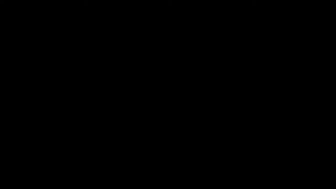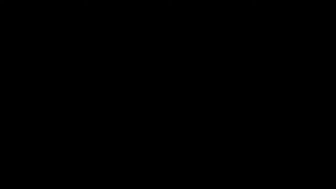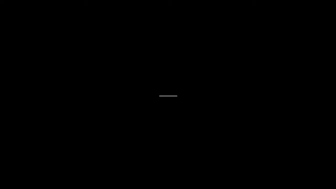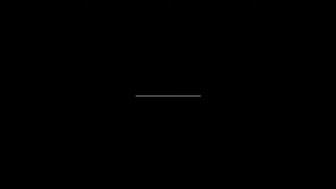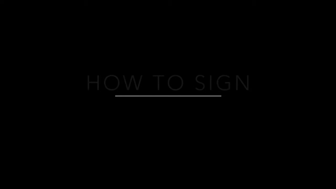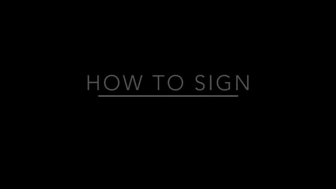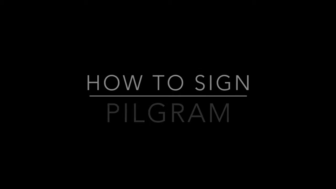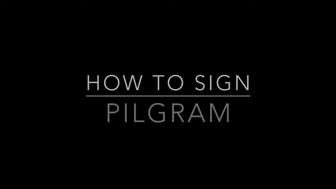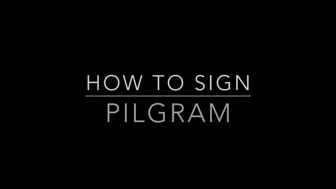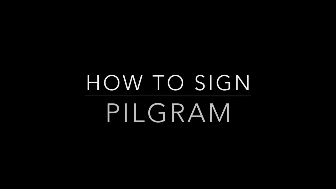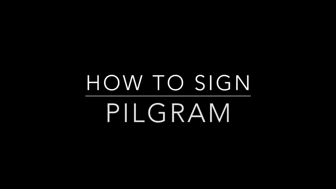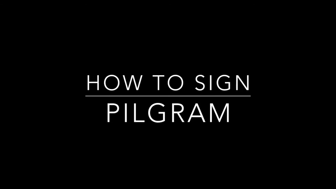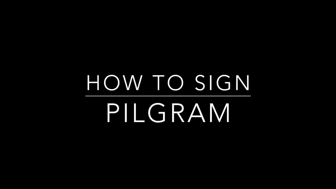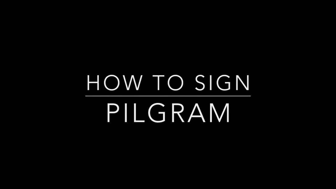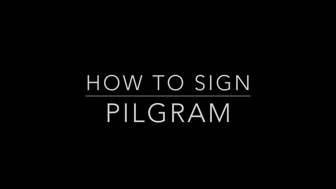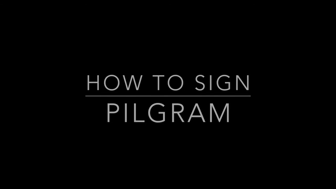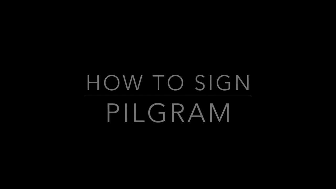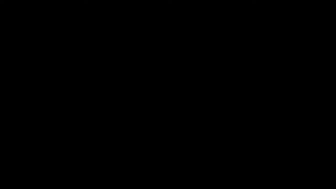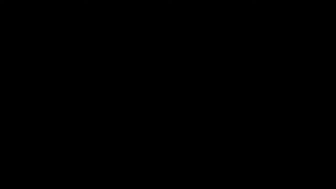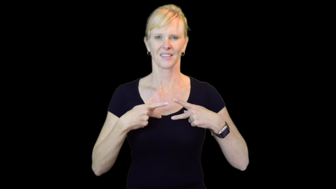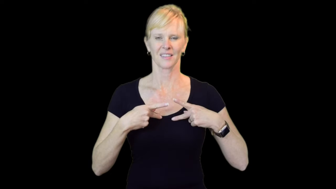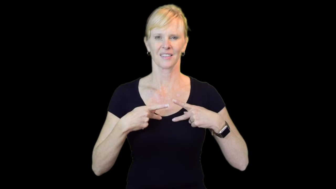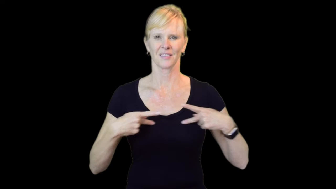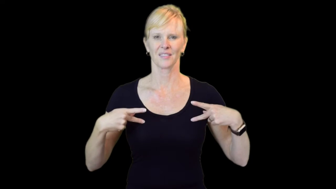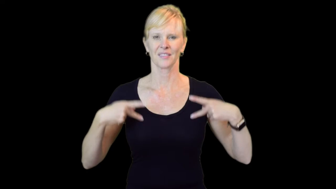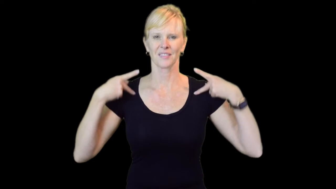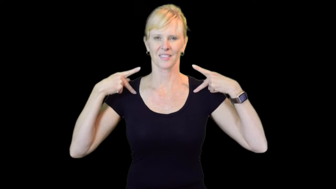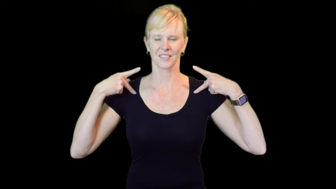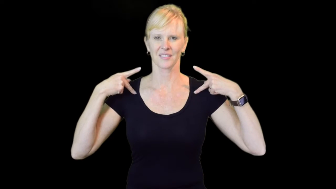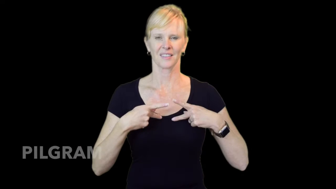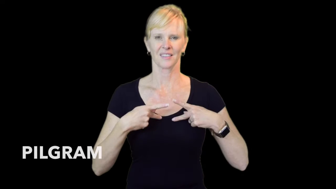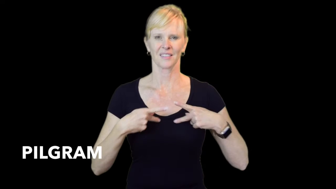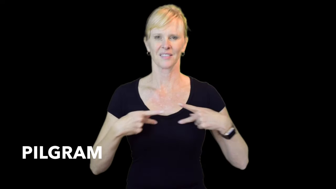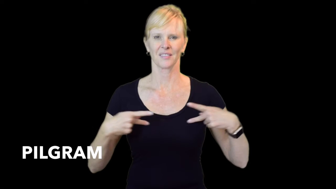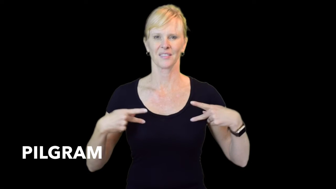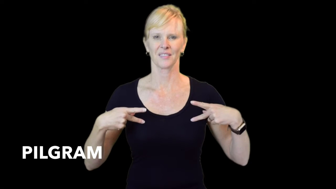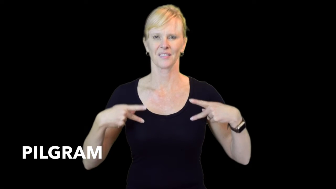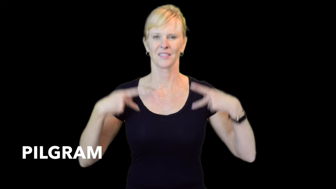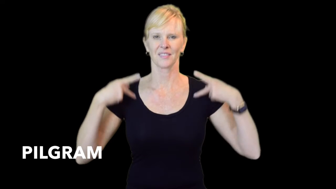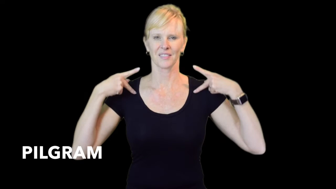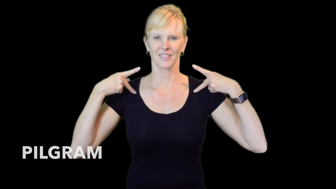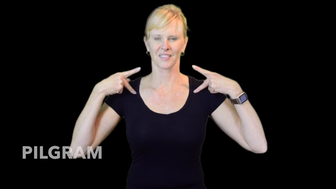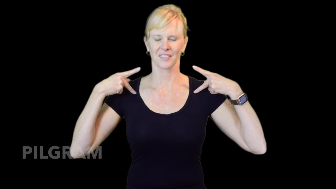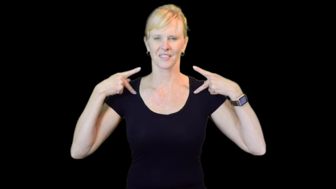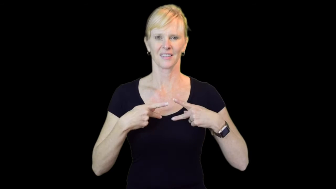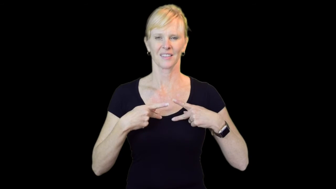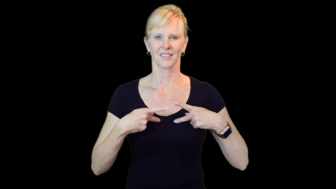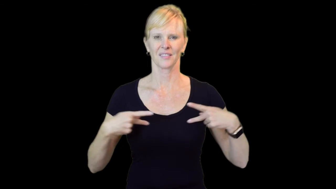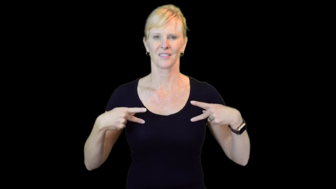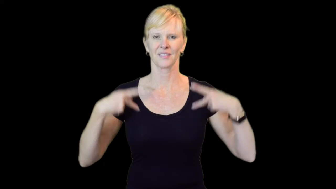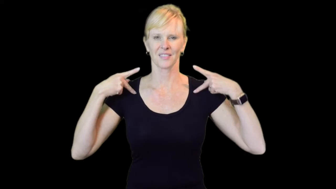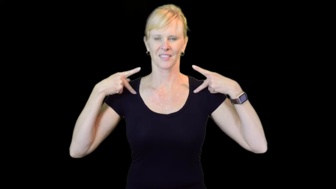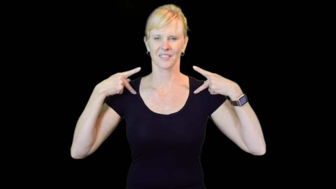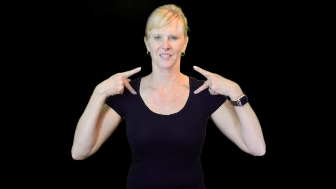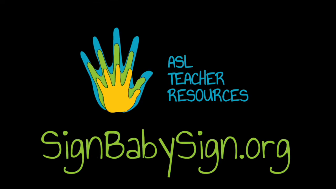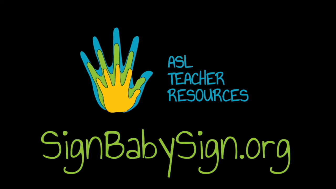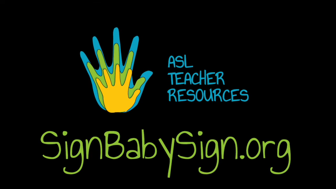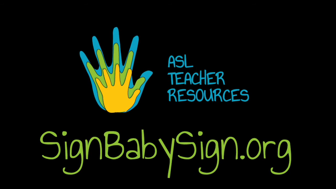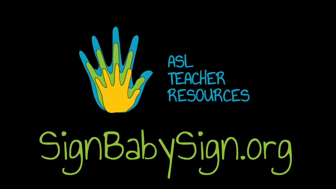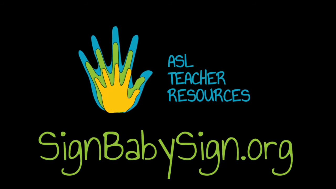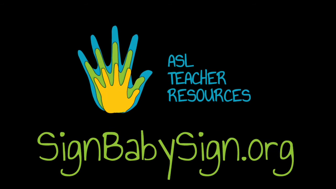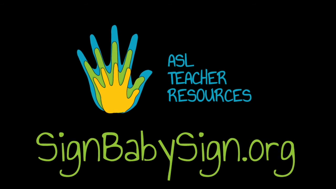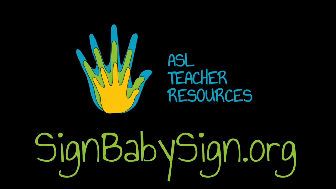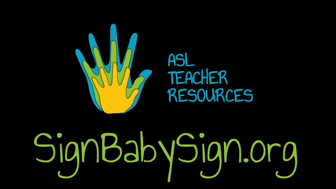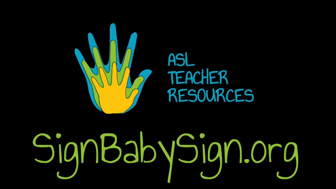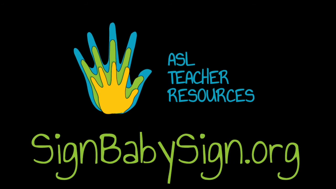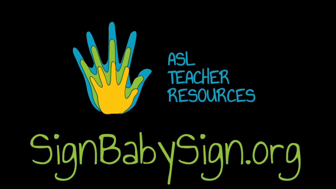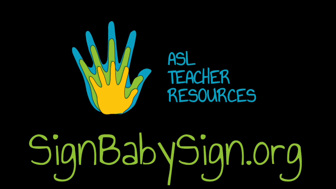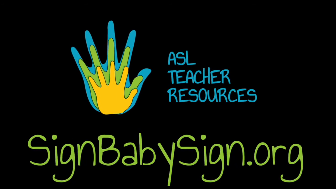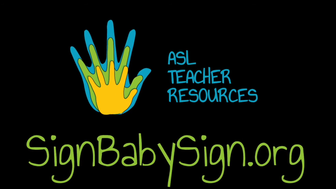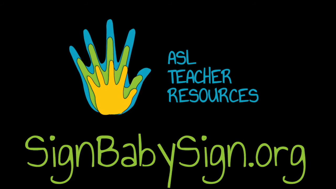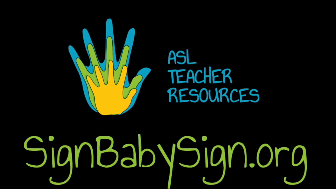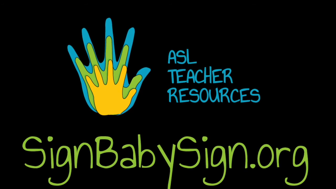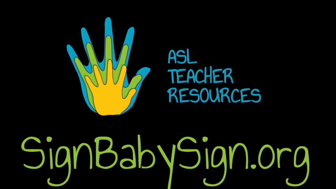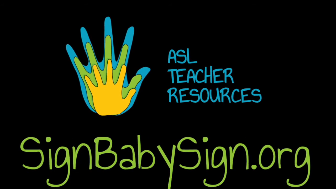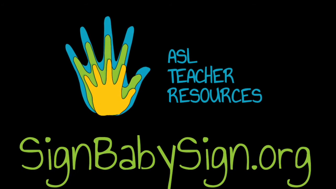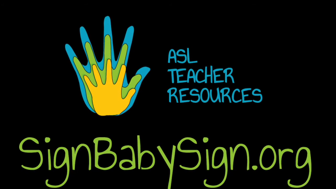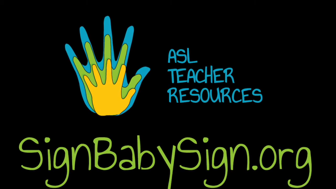Pilgram